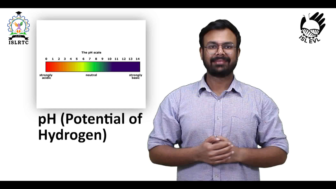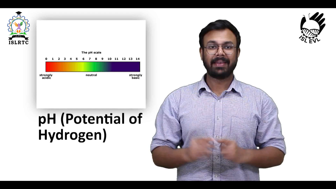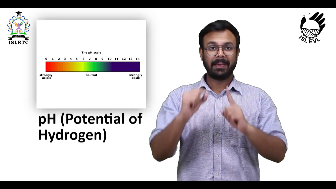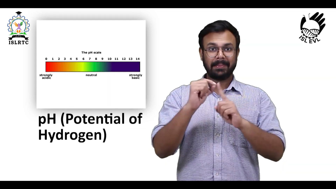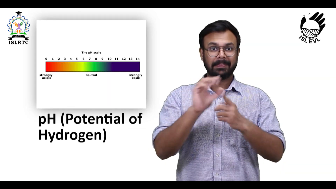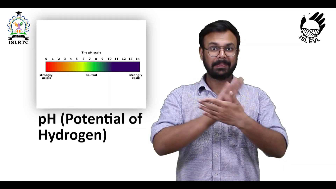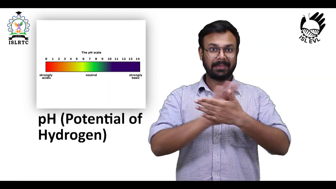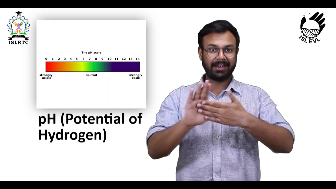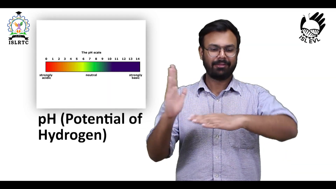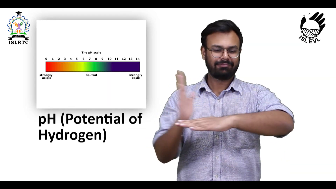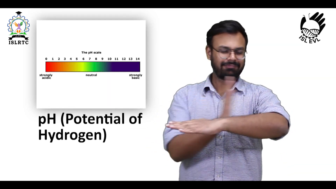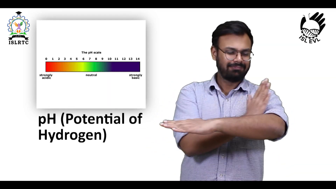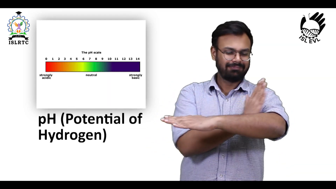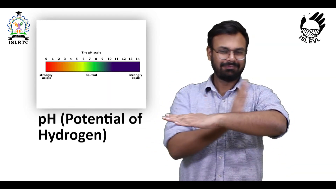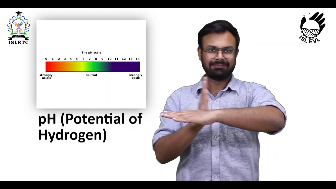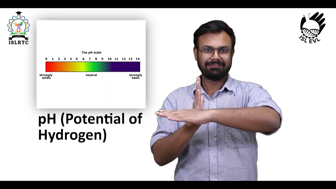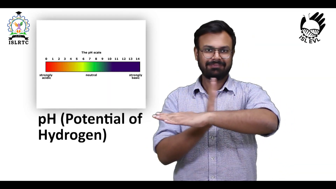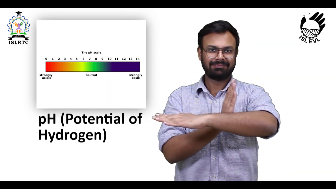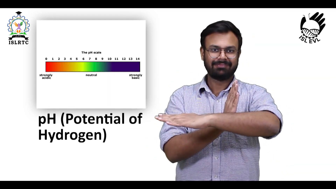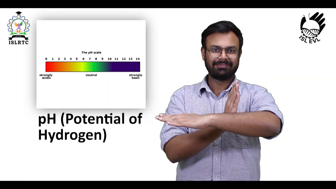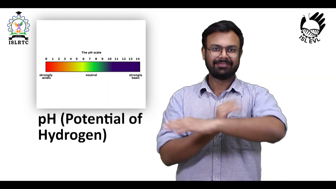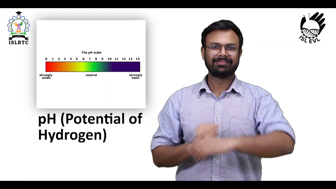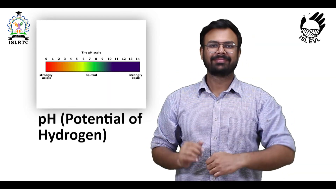pH (Potential of Hydrogen)